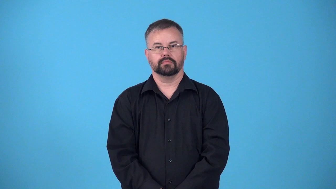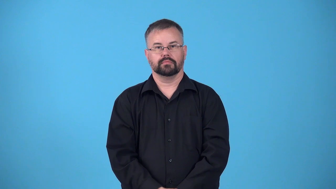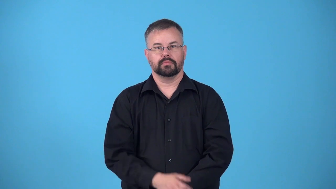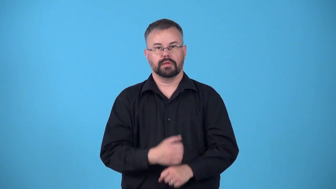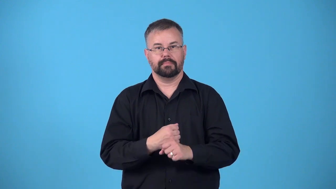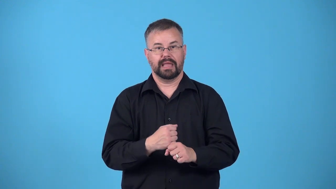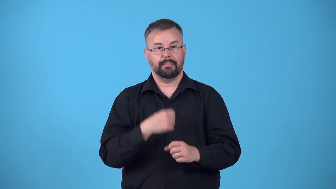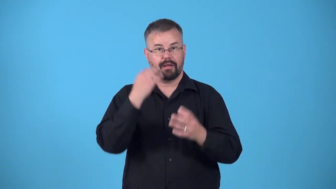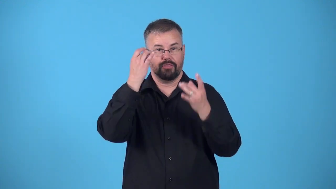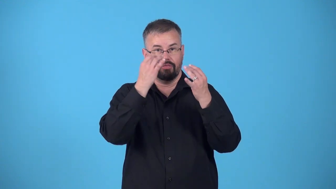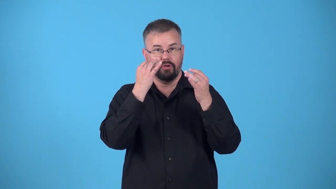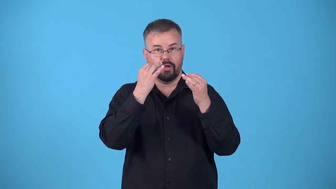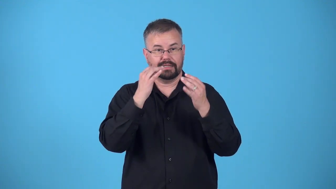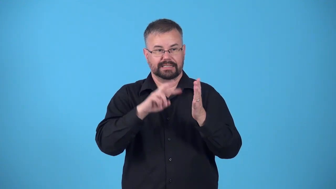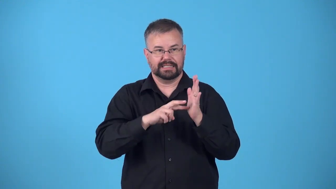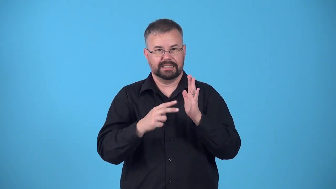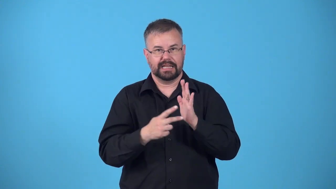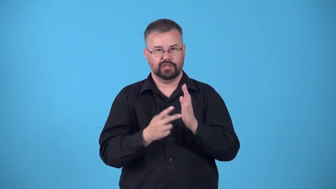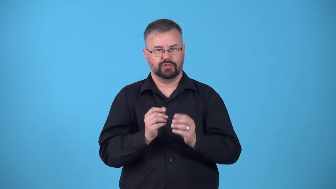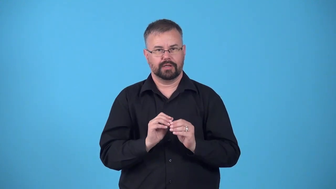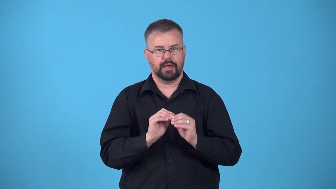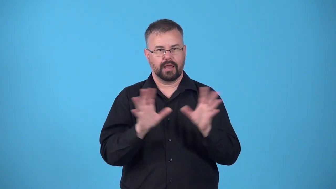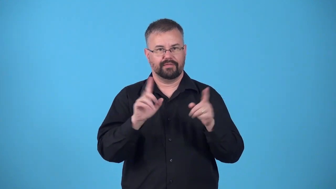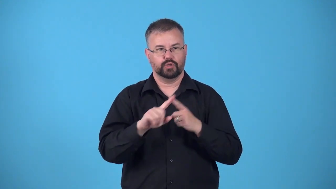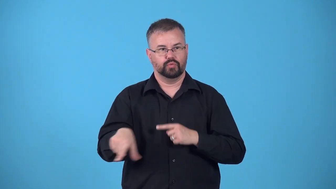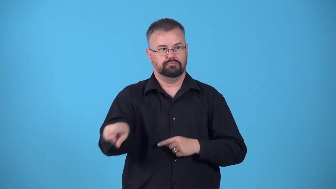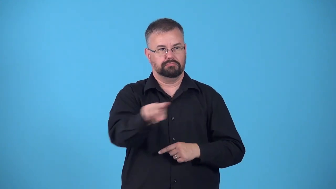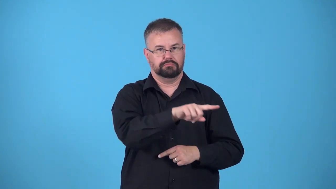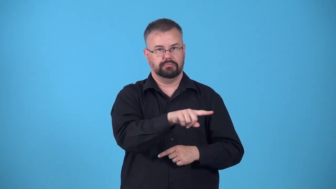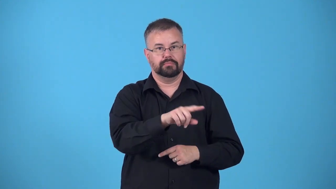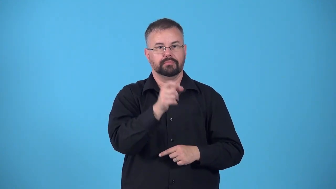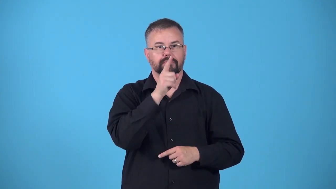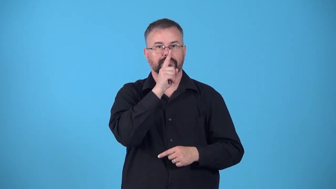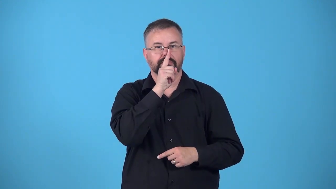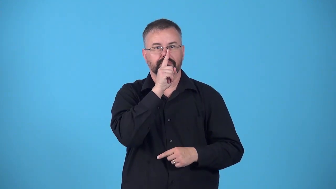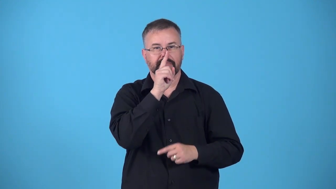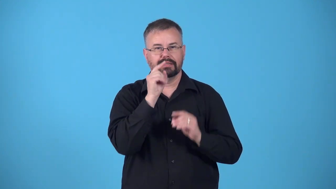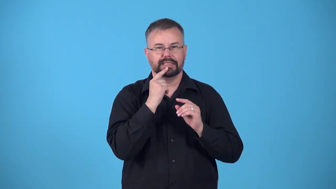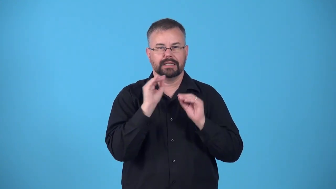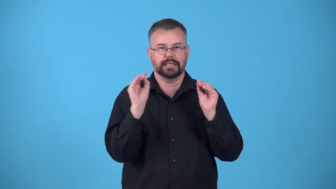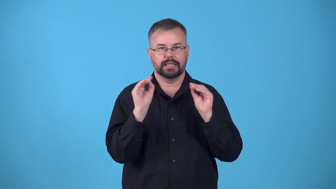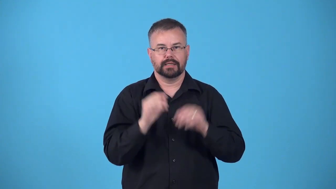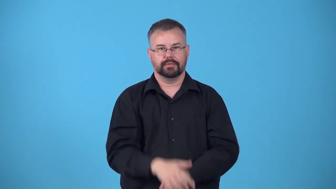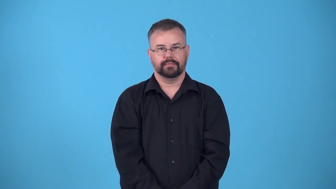telegraph your intentions